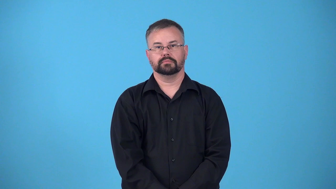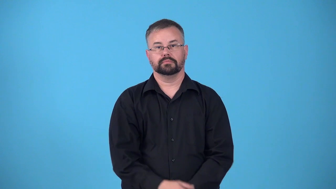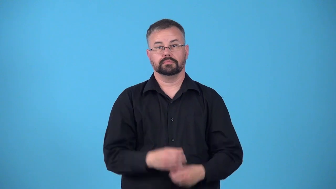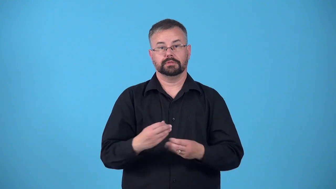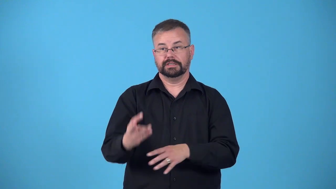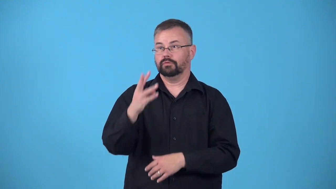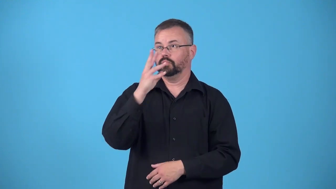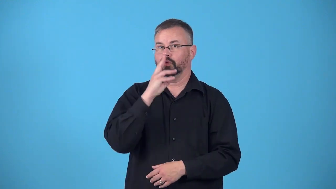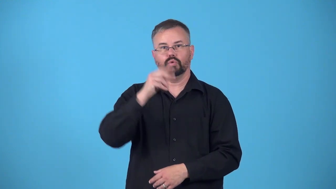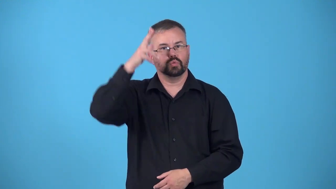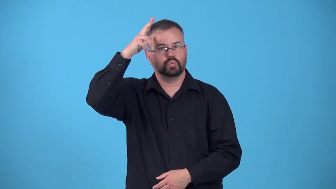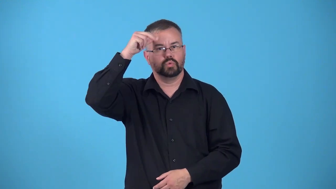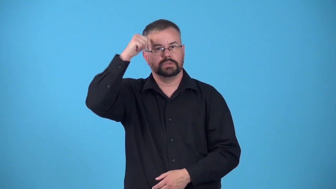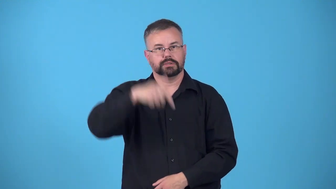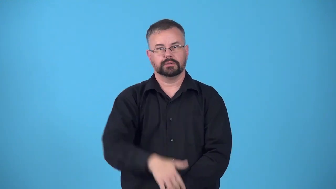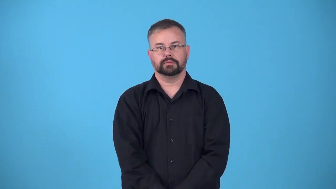water down horses